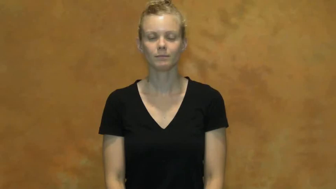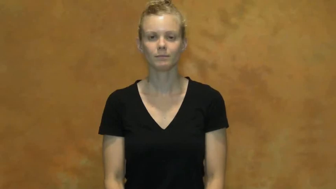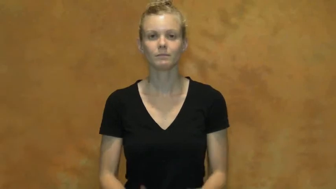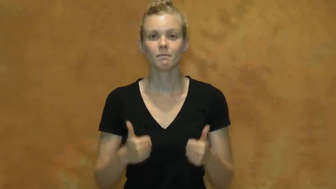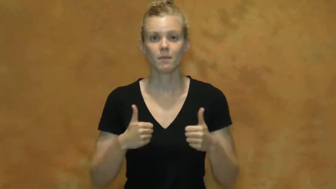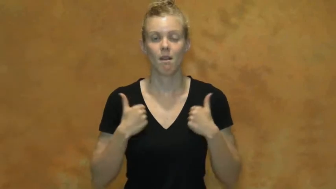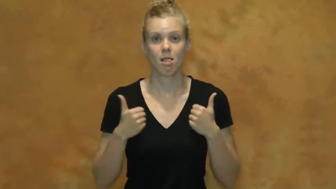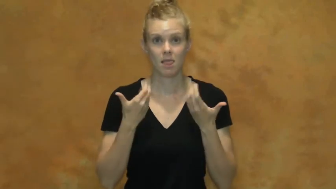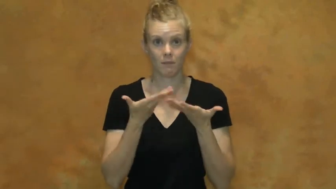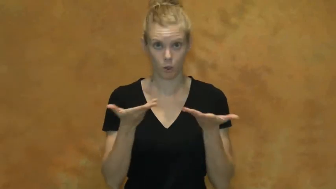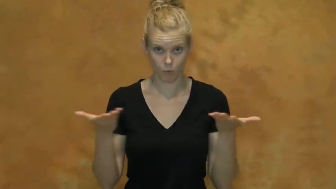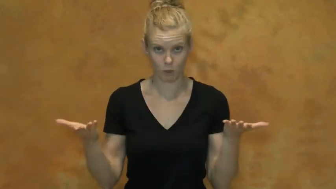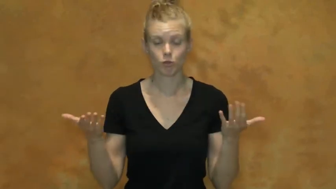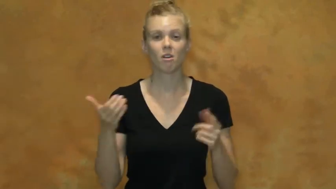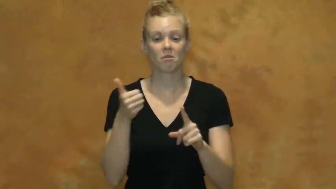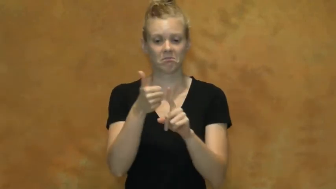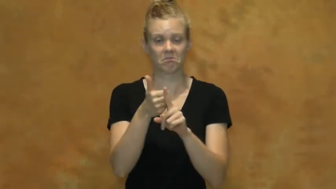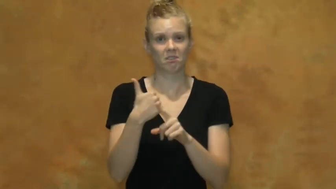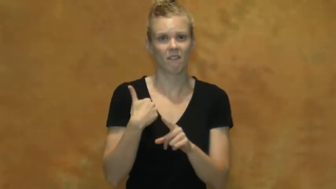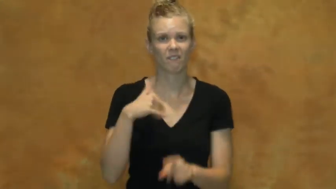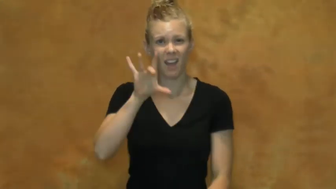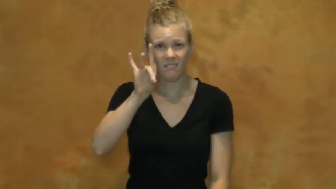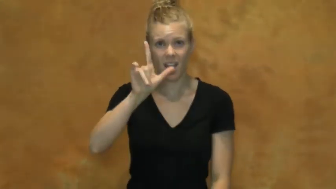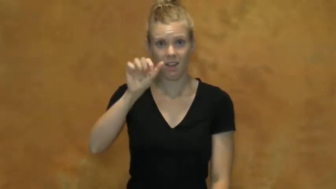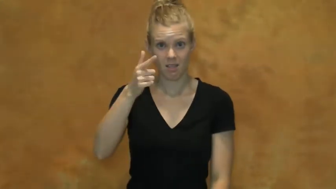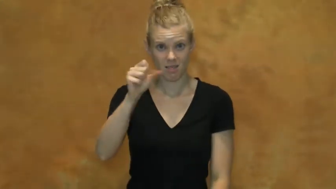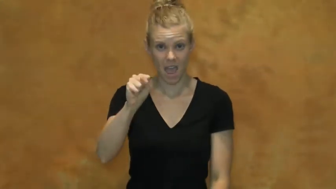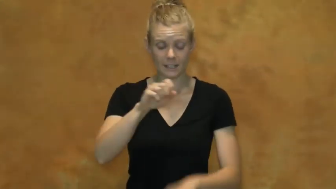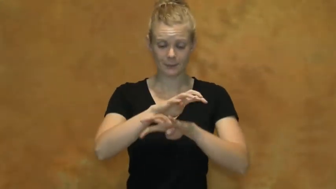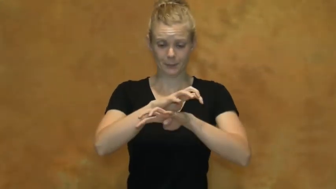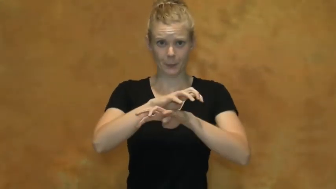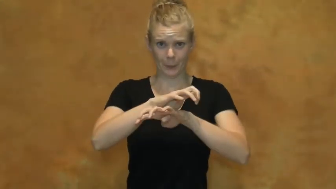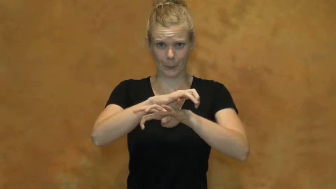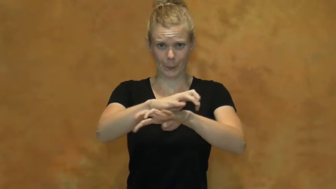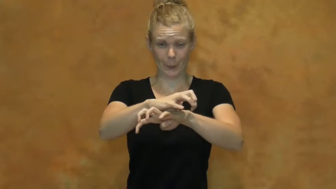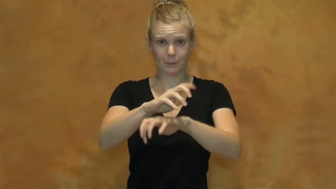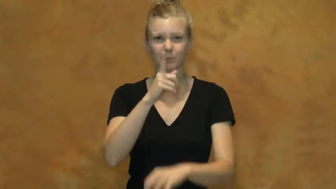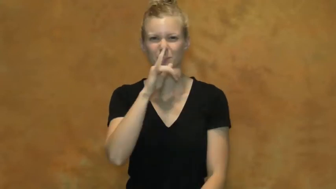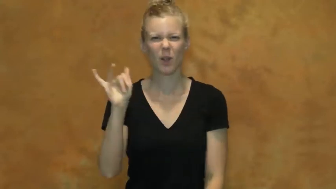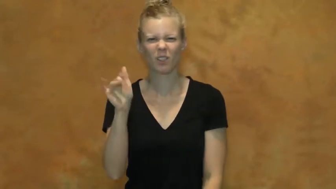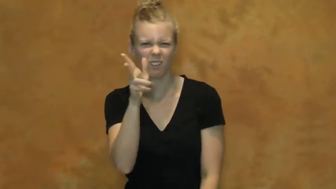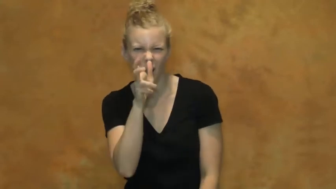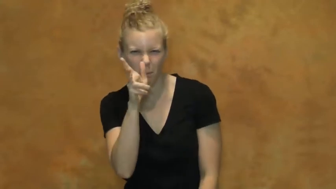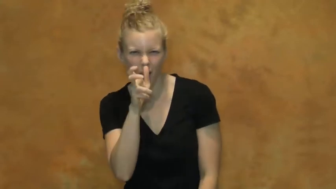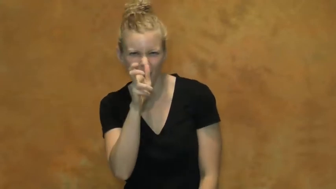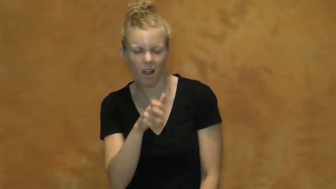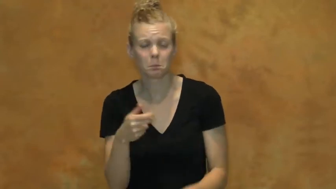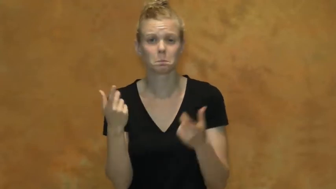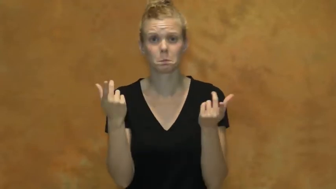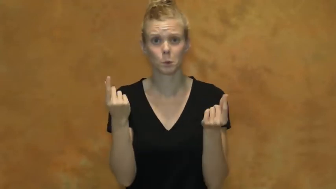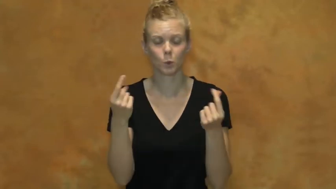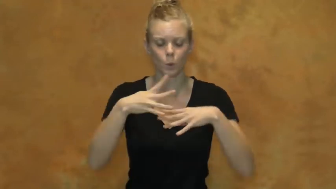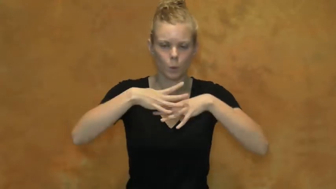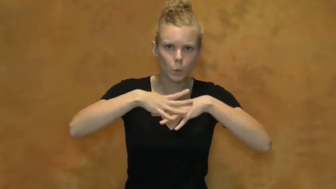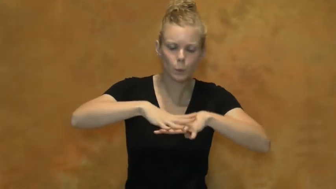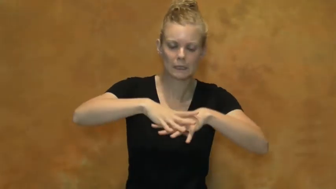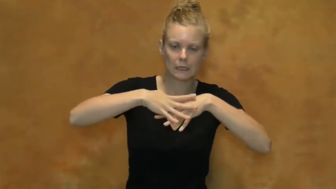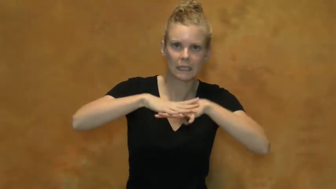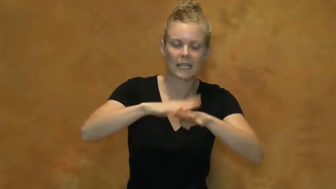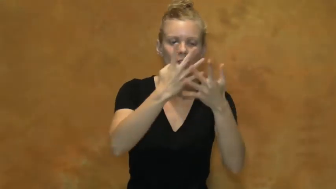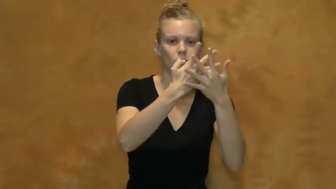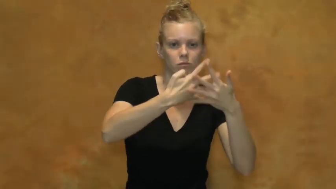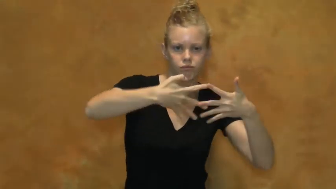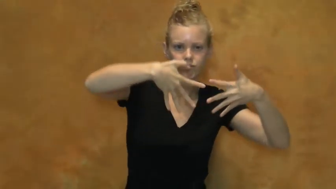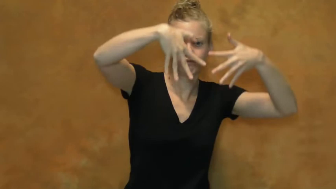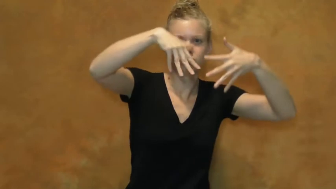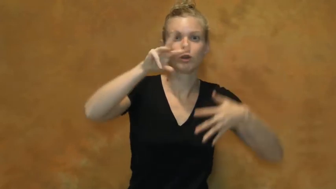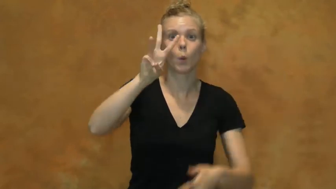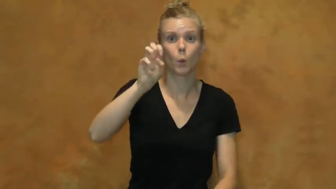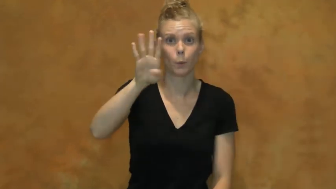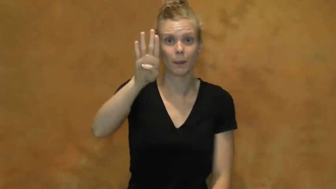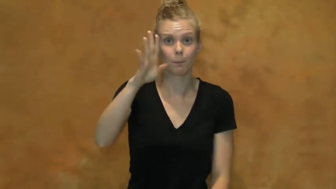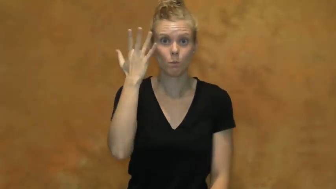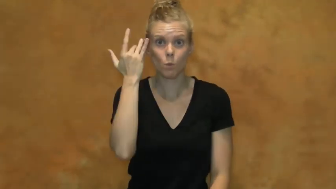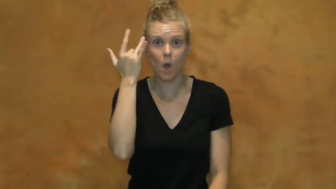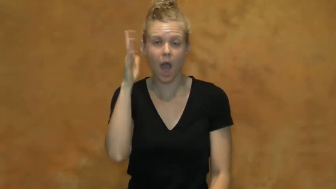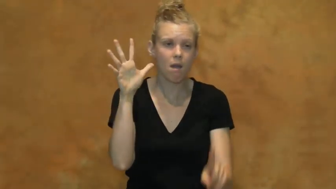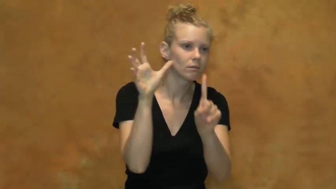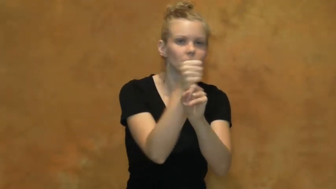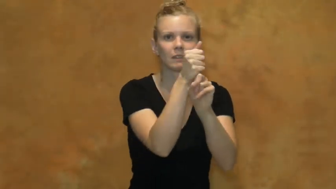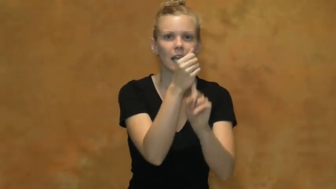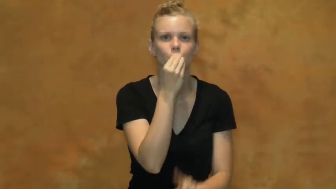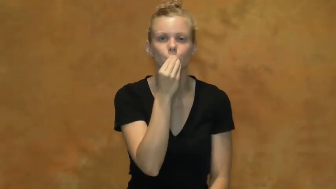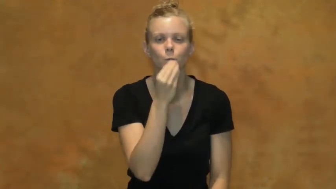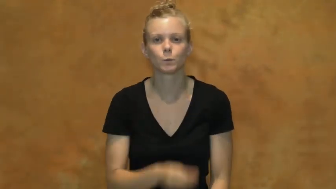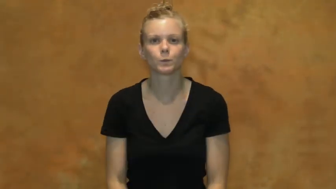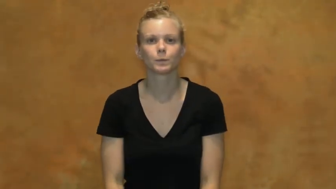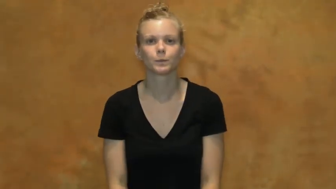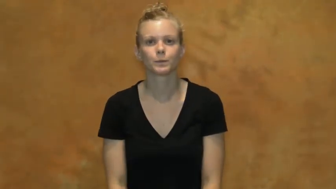arachnid